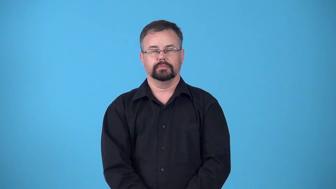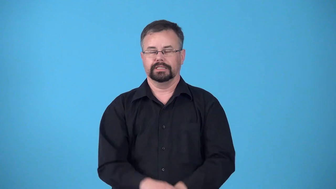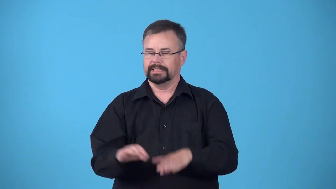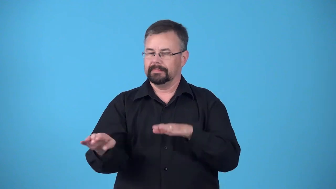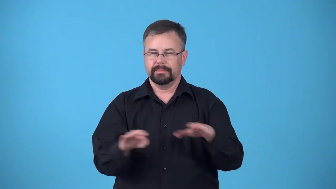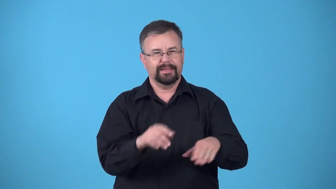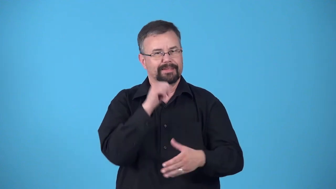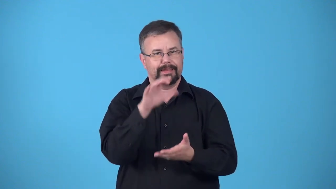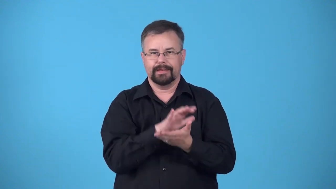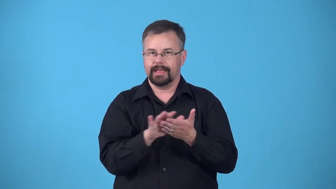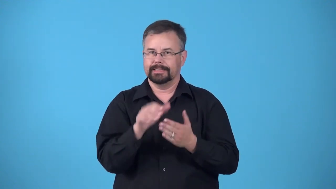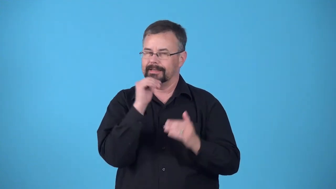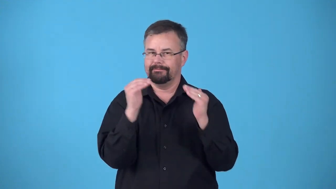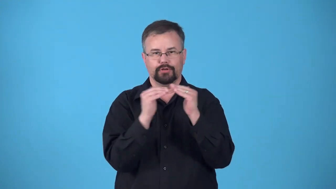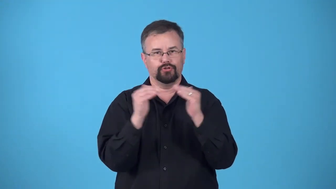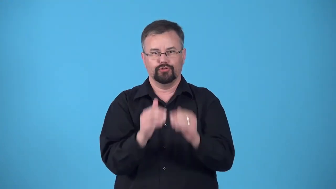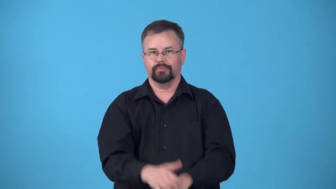buffet